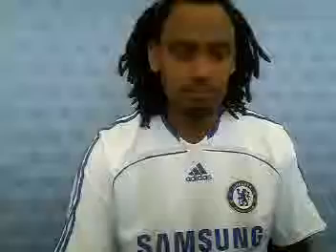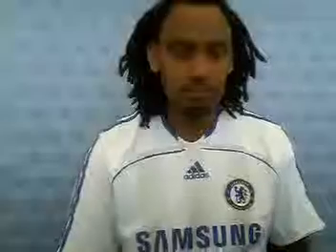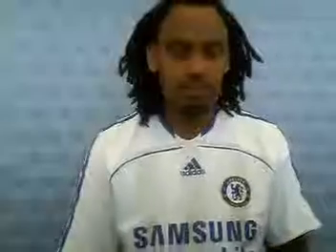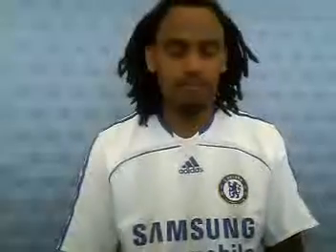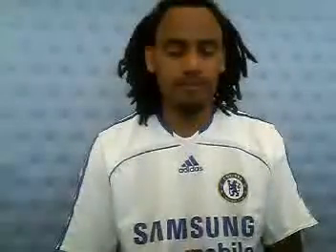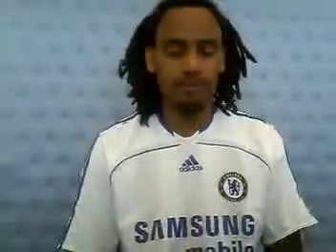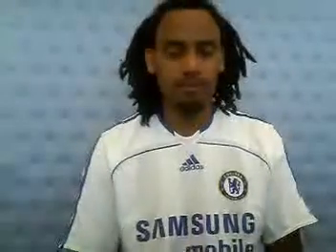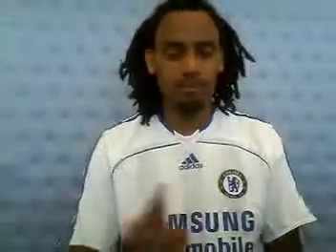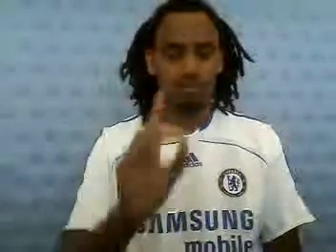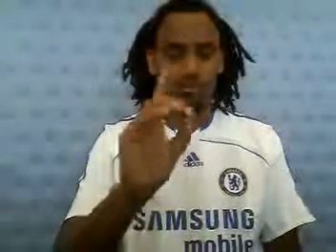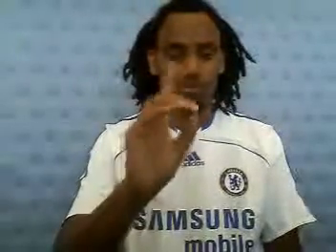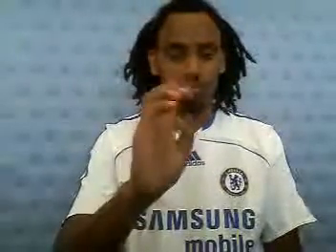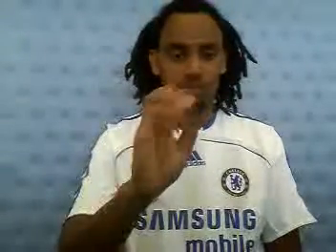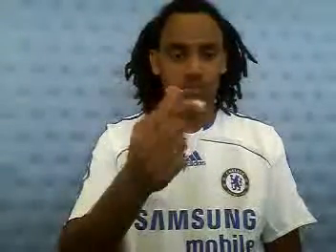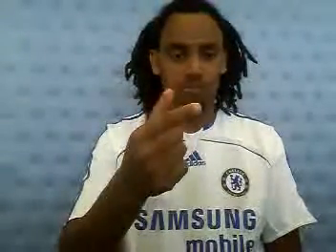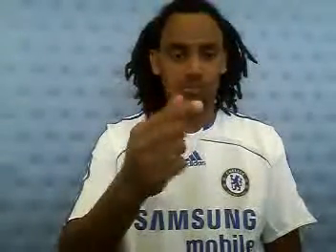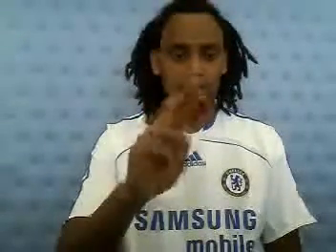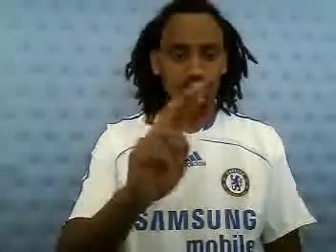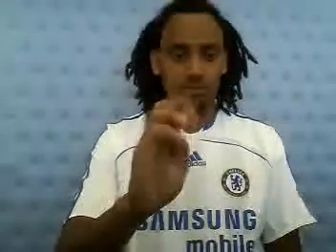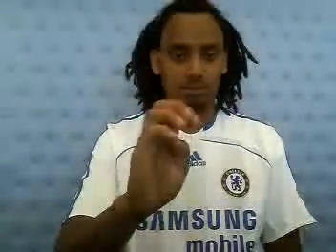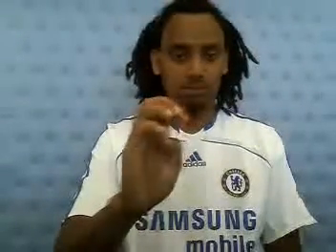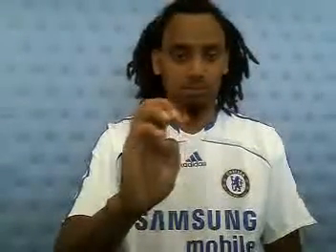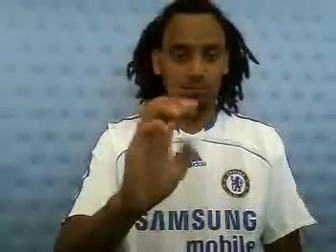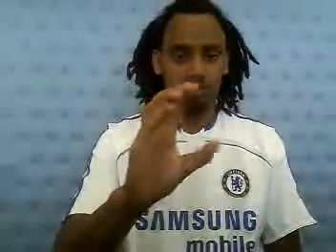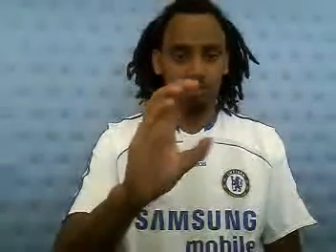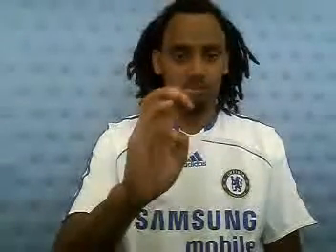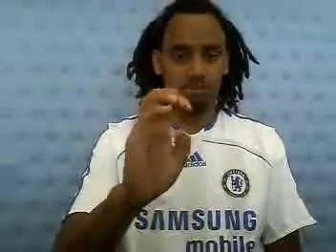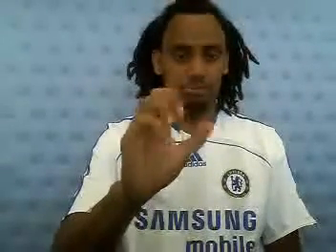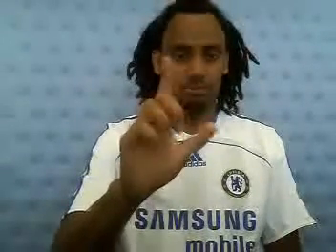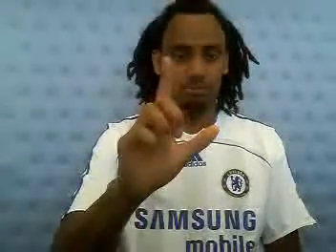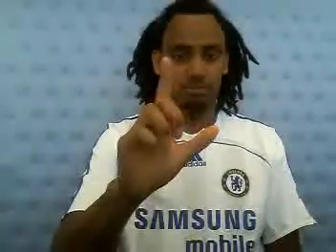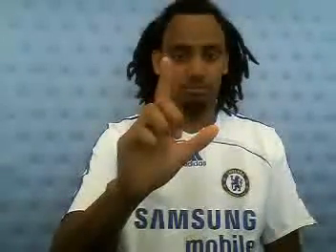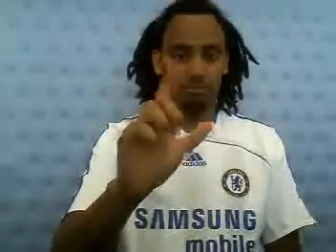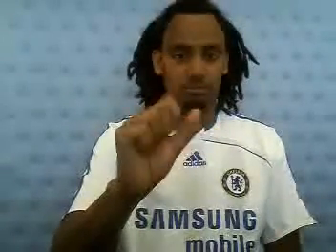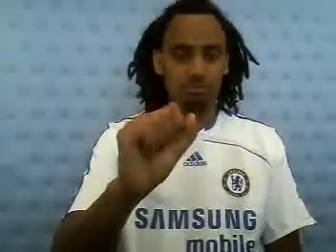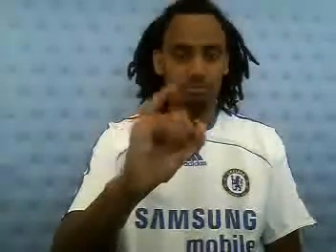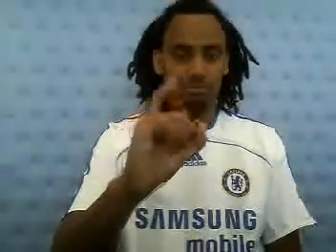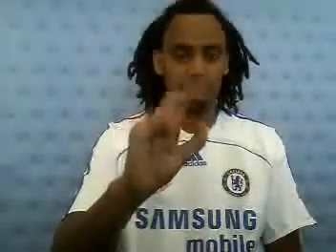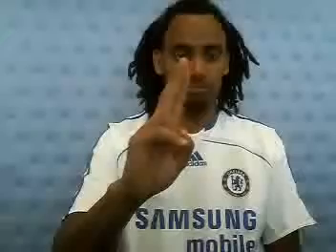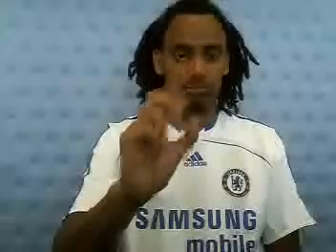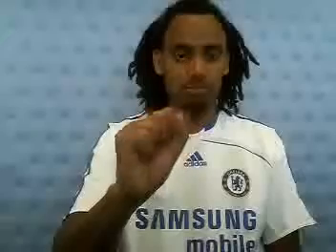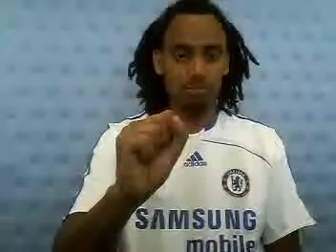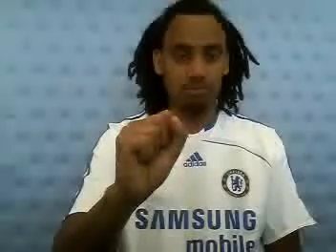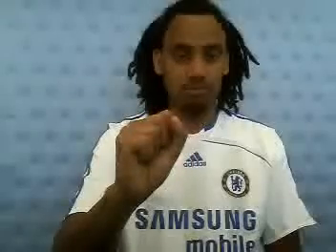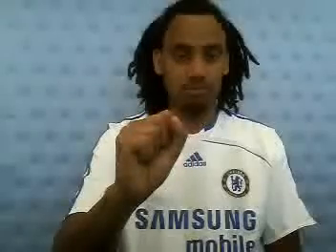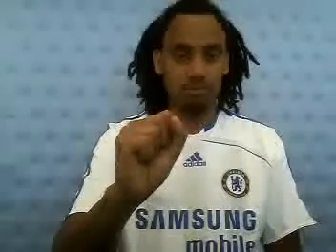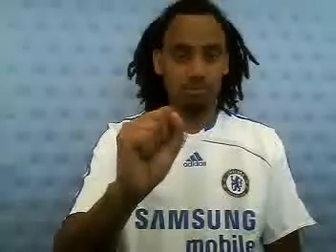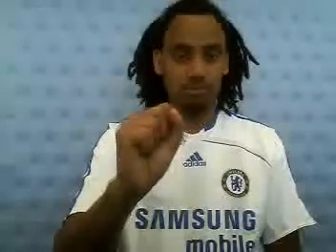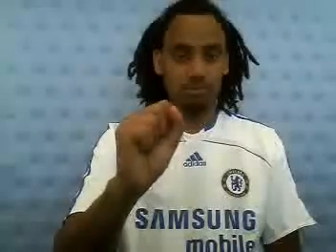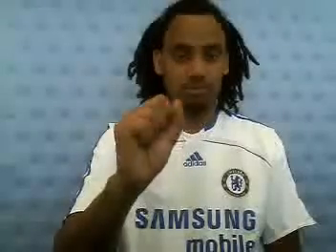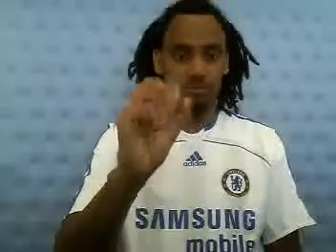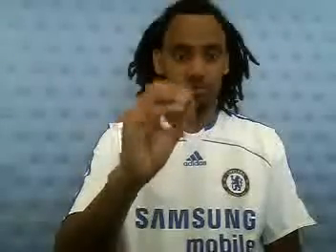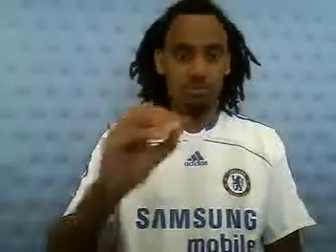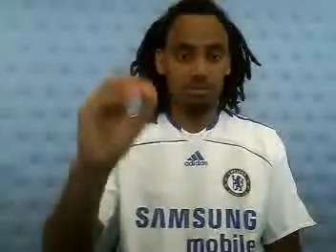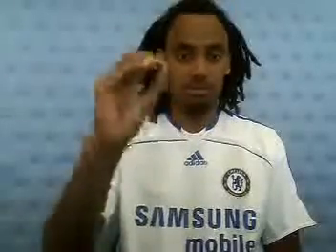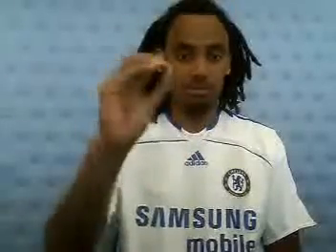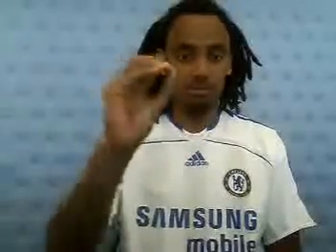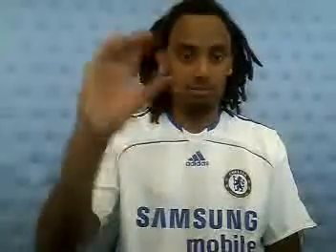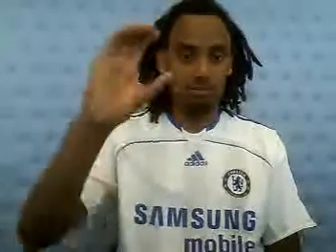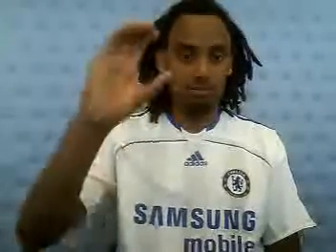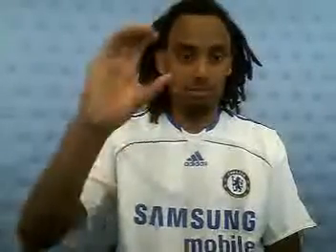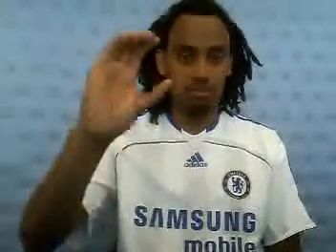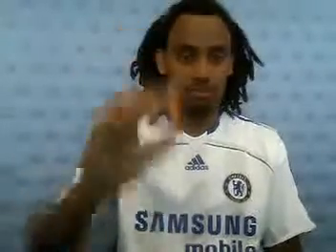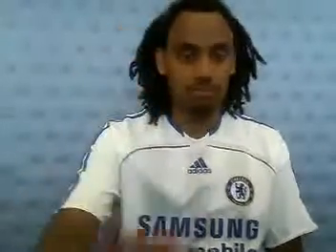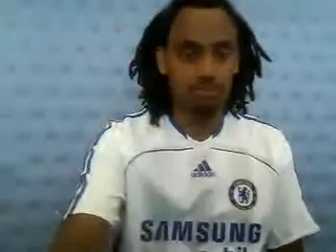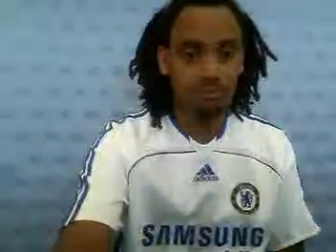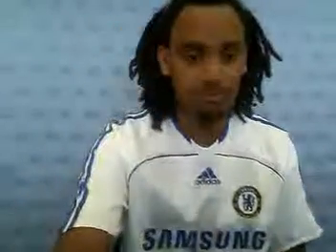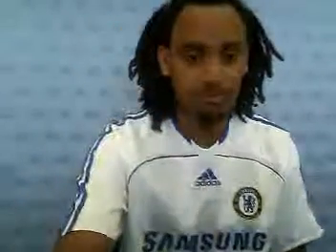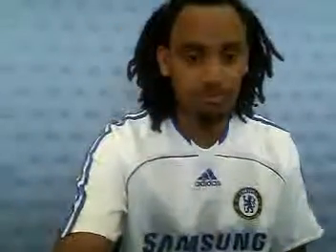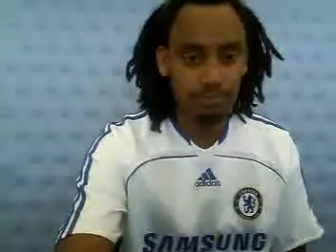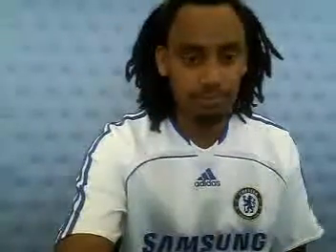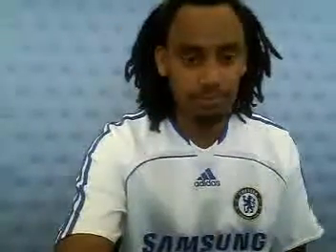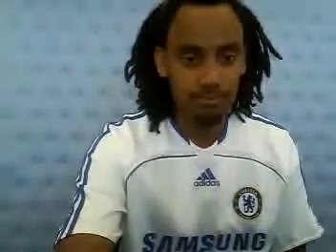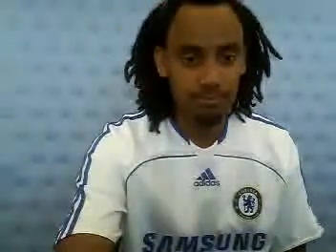Degree Celsius